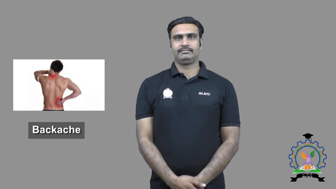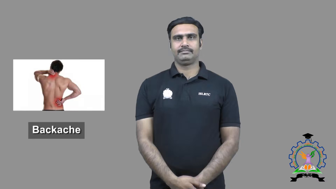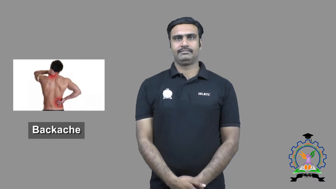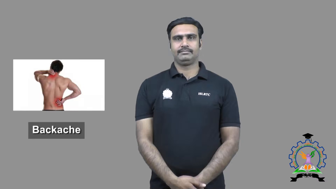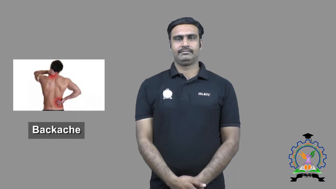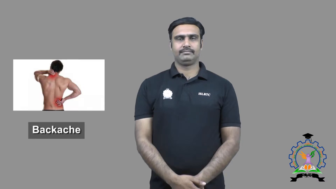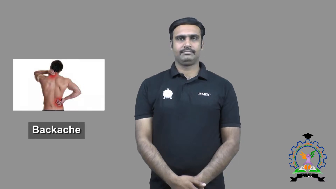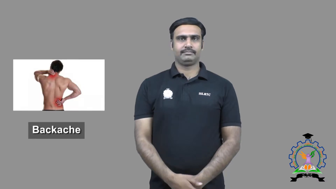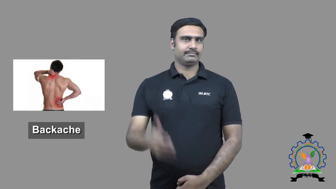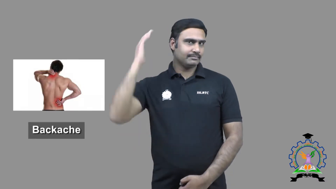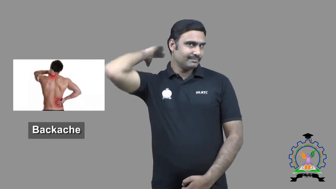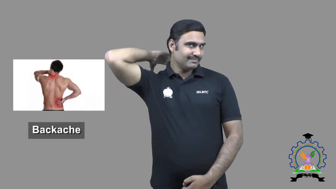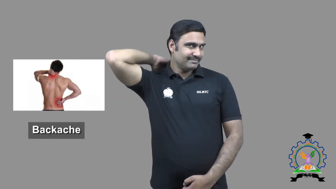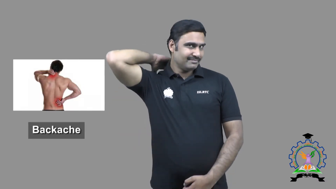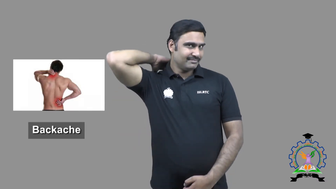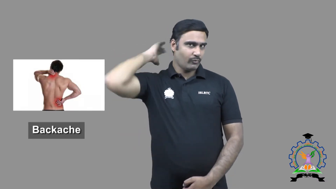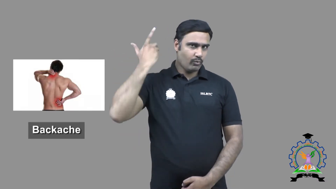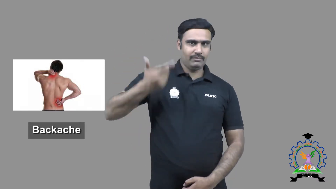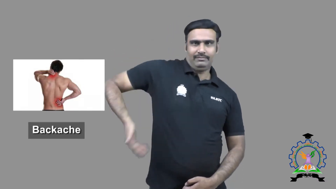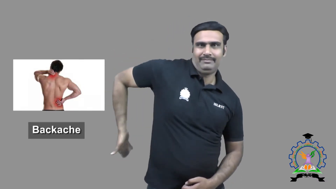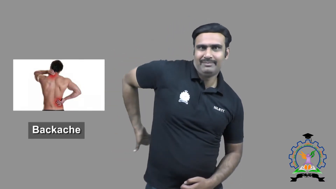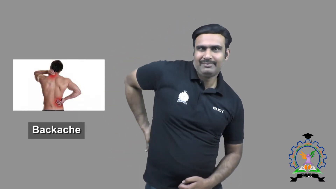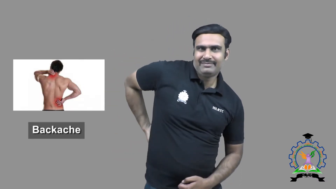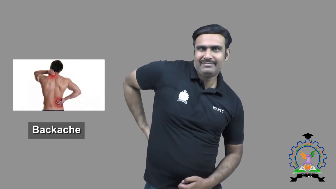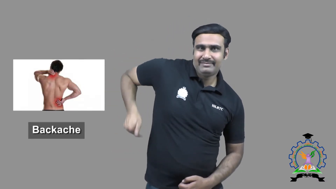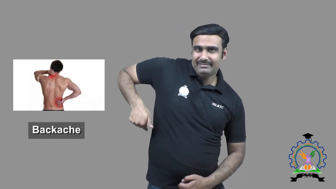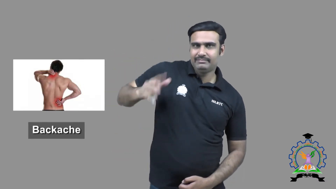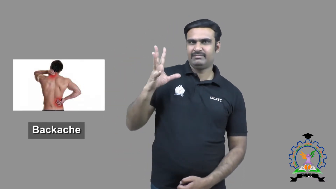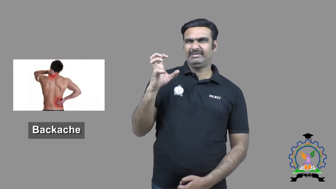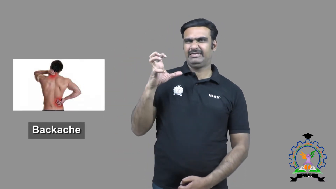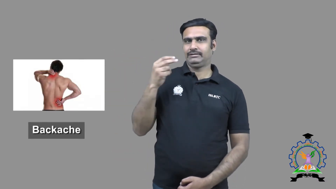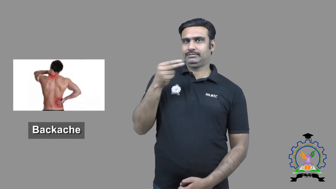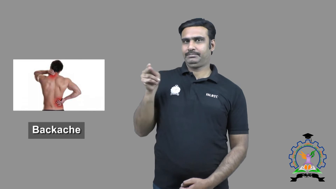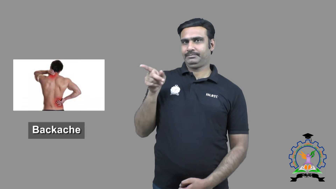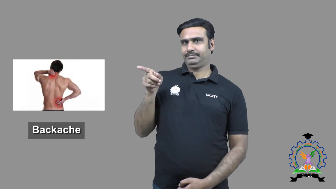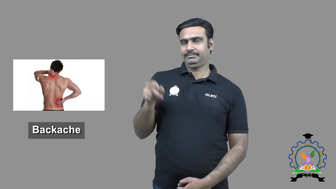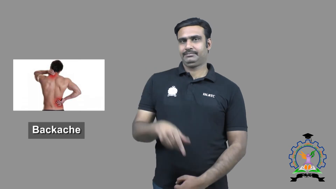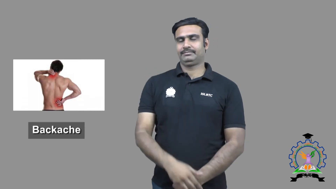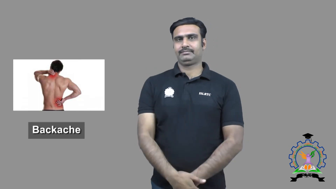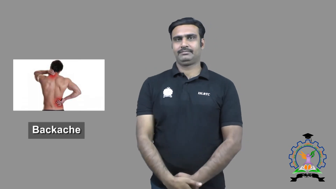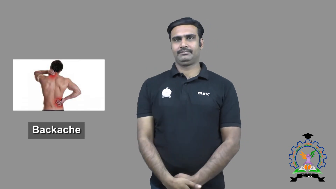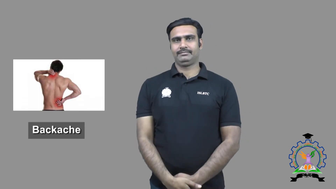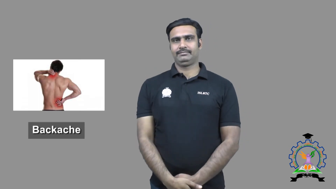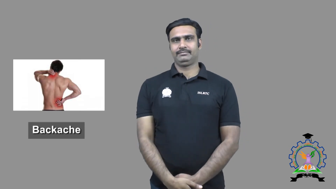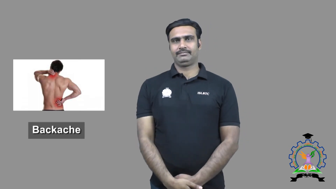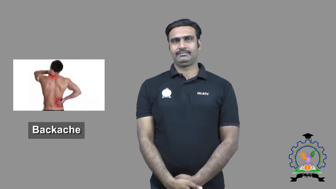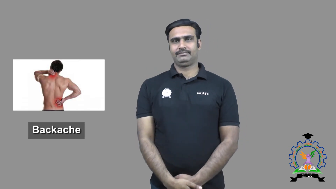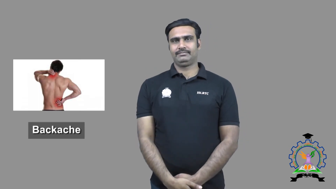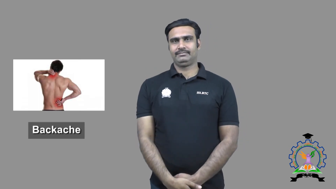Backache